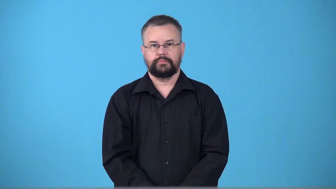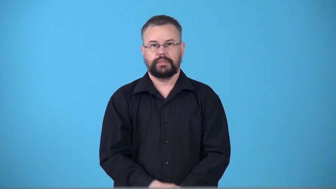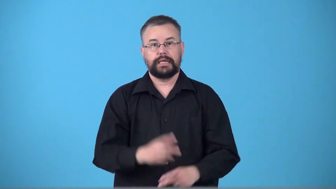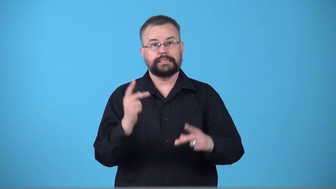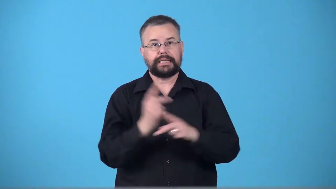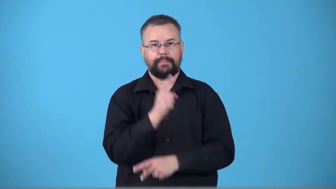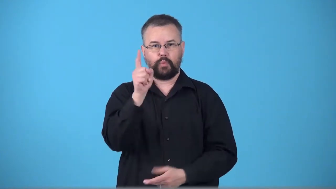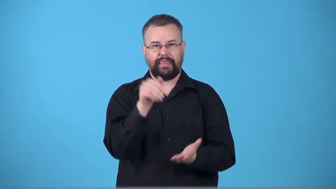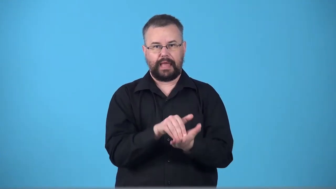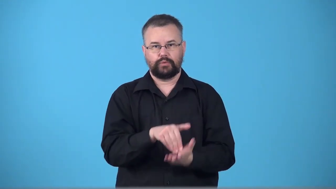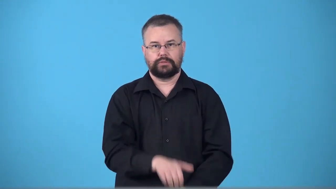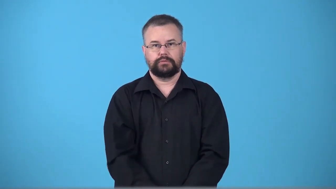thousandfold